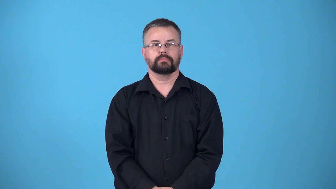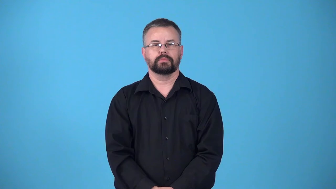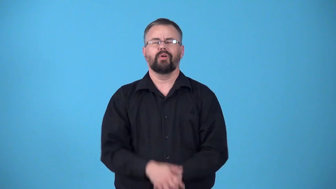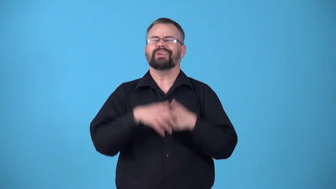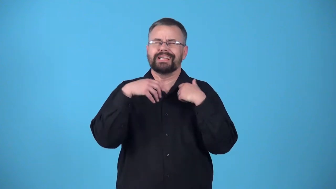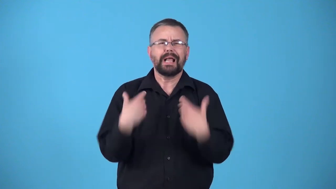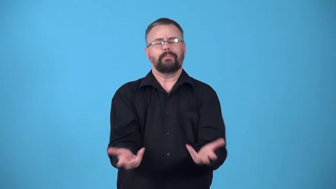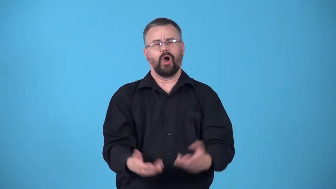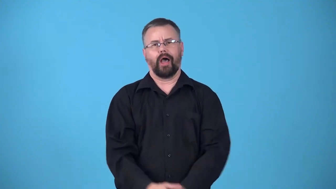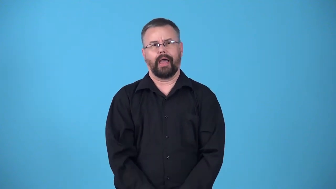for crying out loud,c'mon man